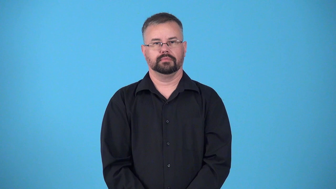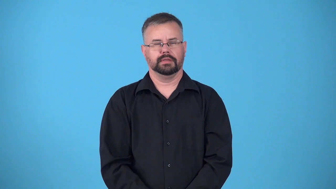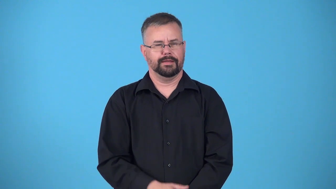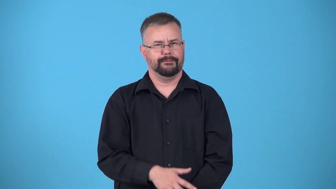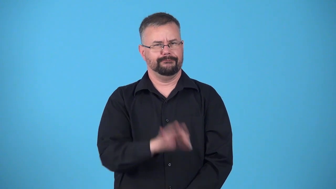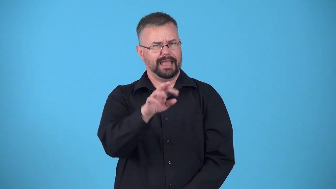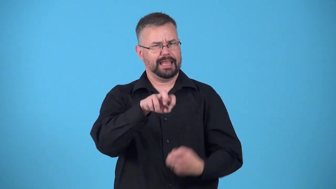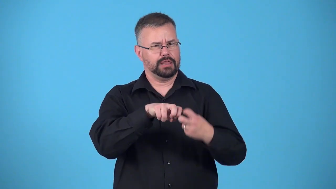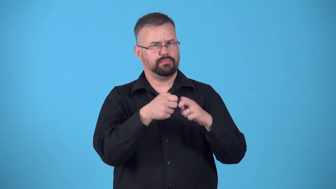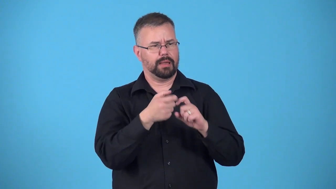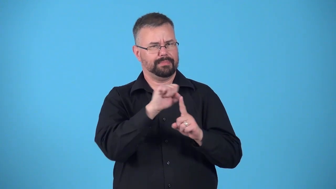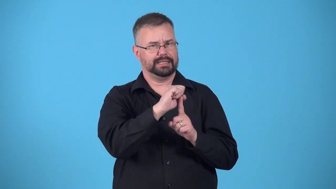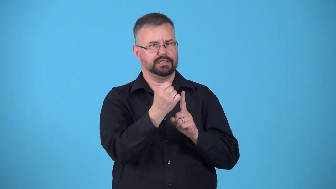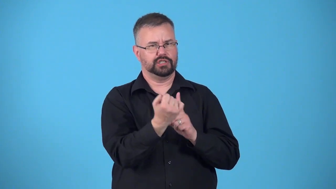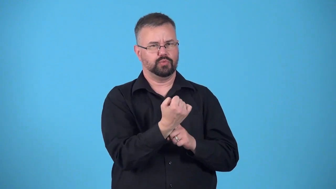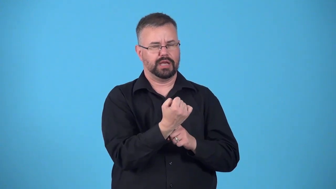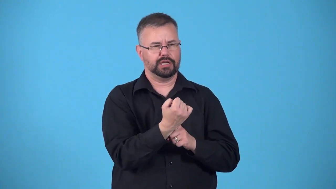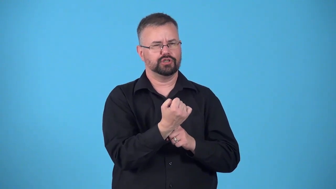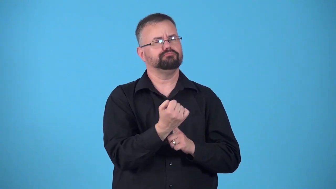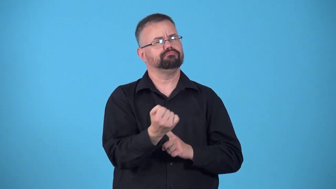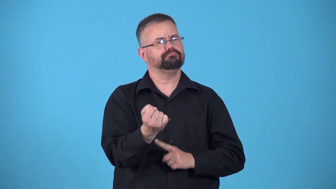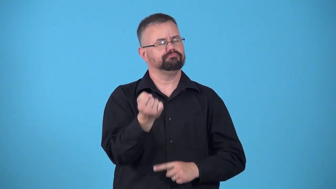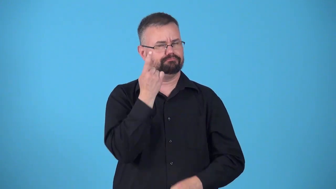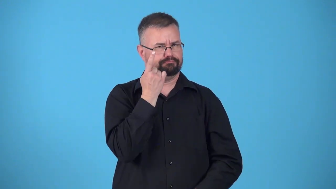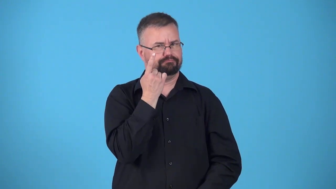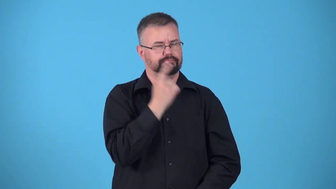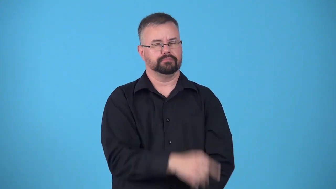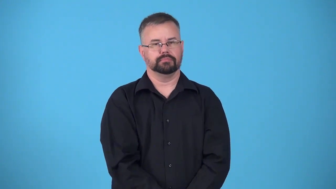sort out the problem